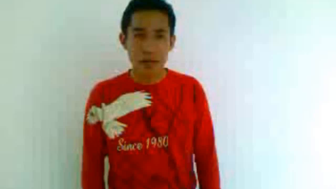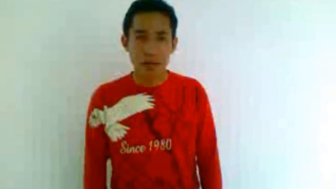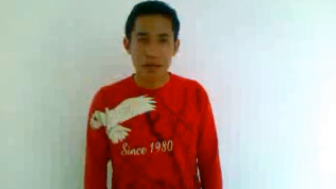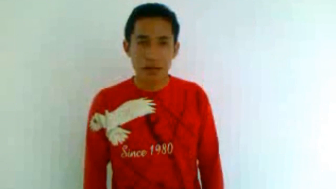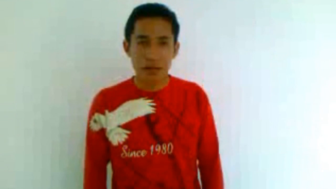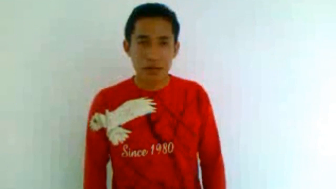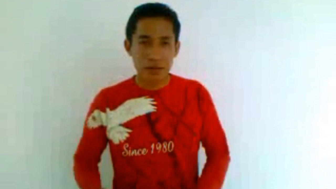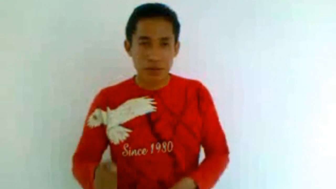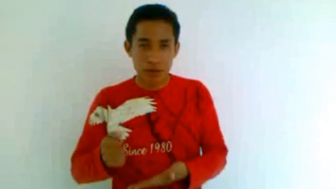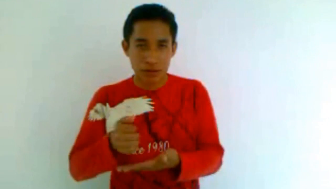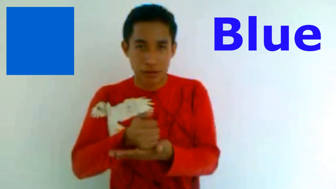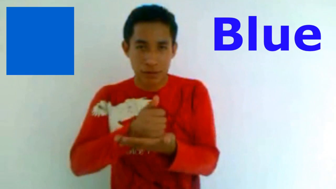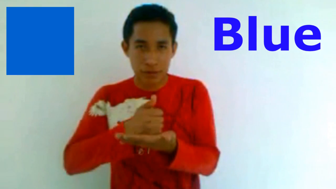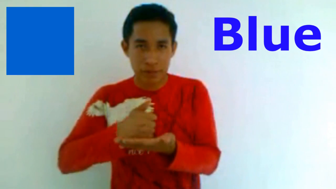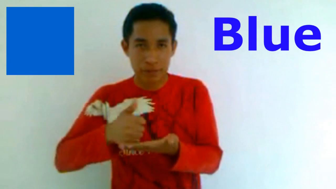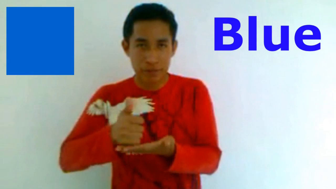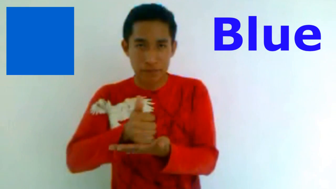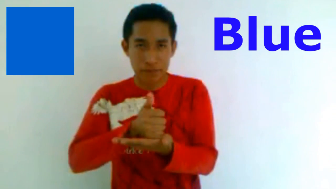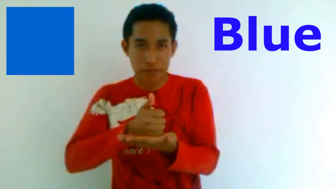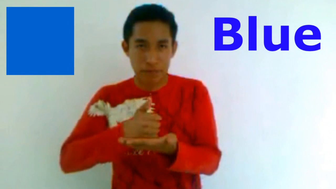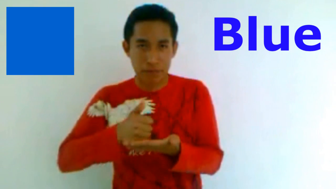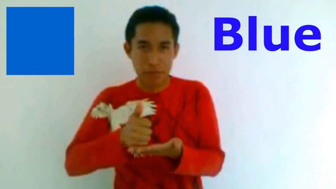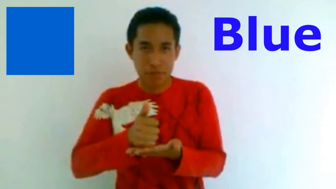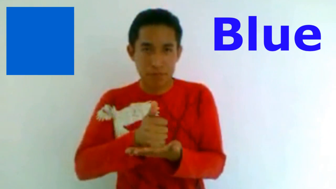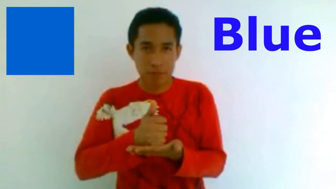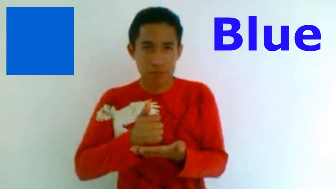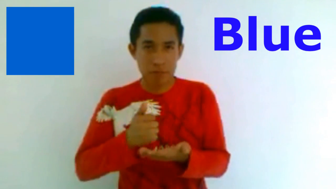blue